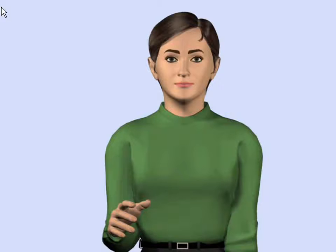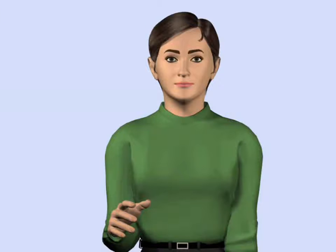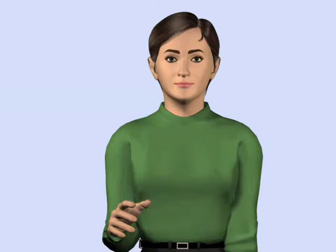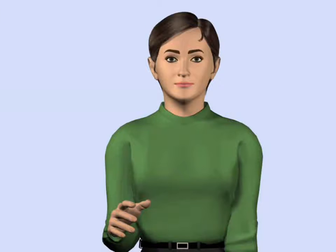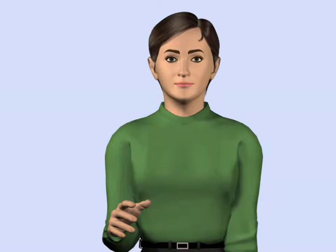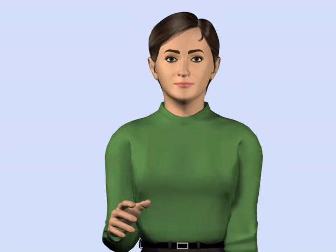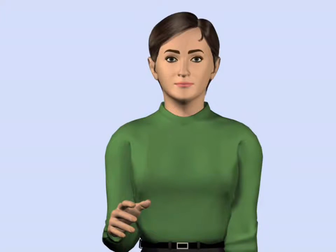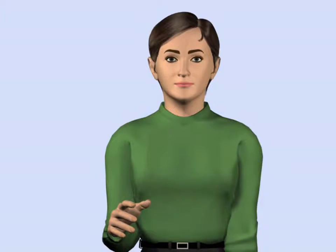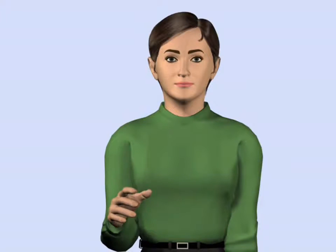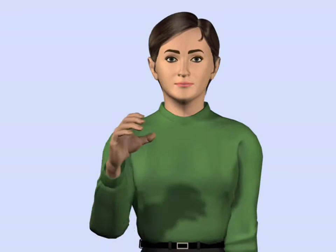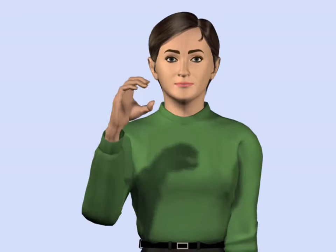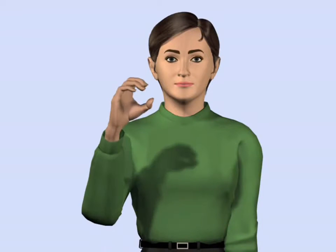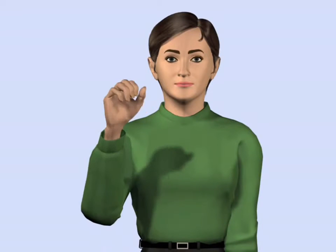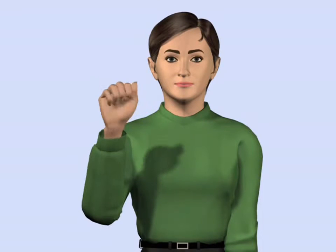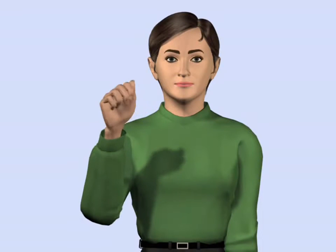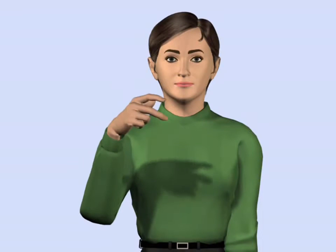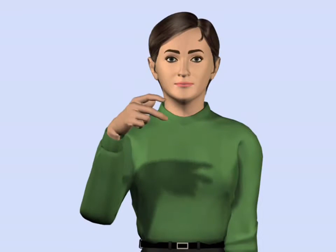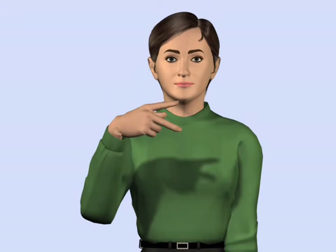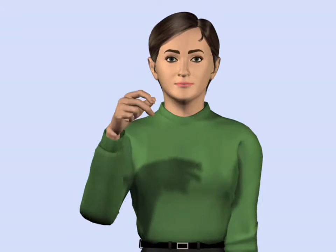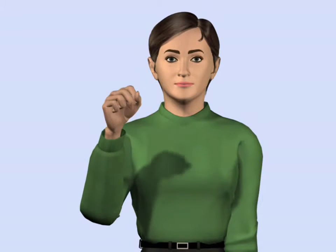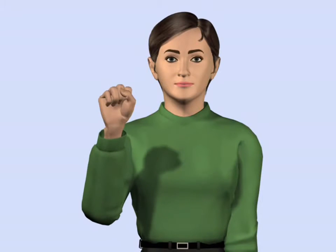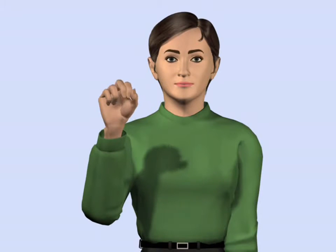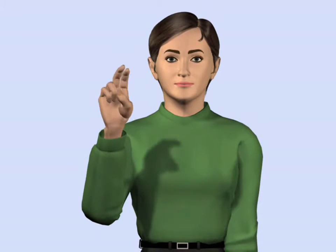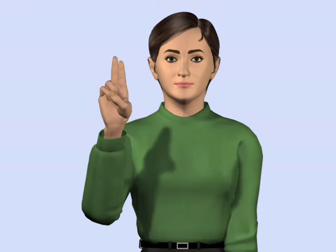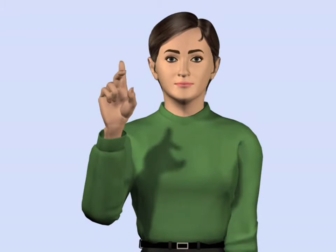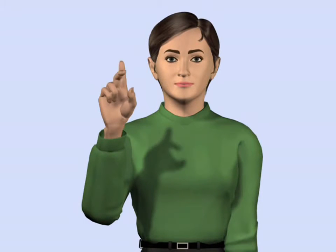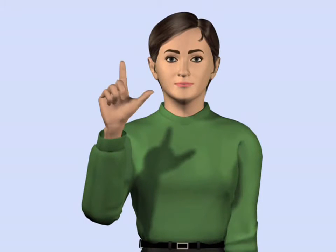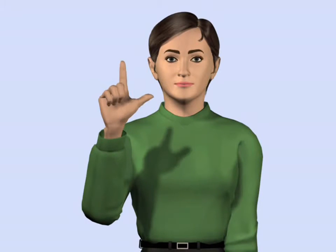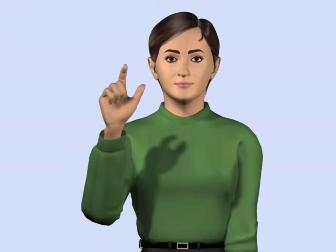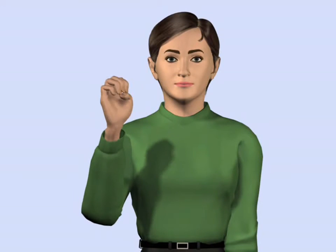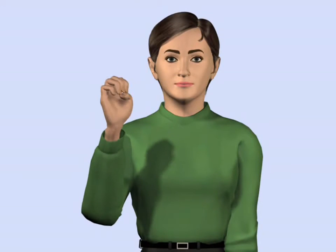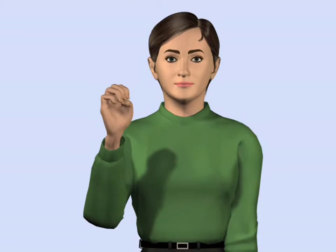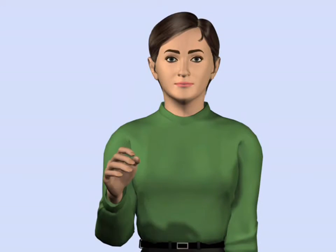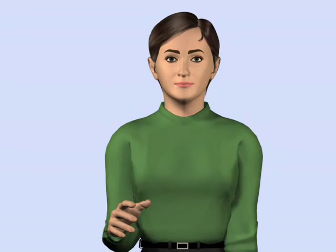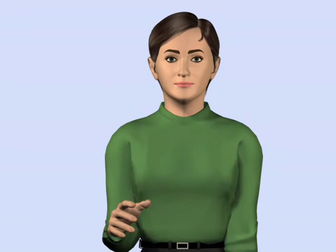capsule-space